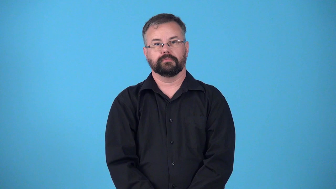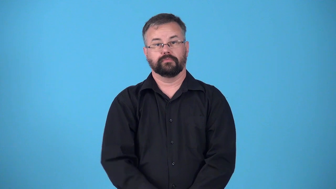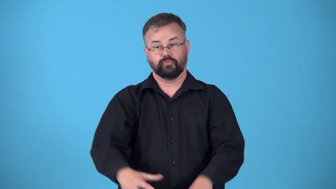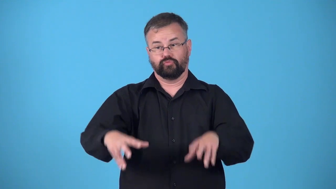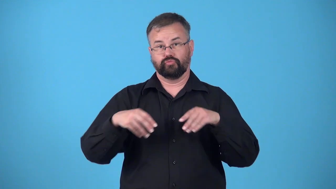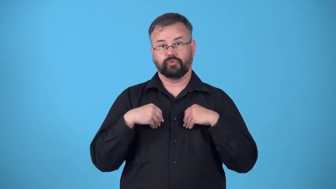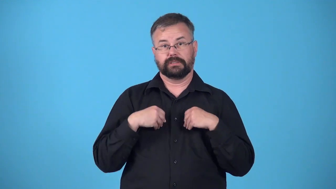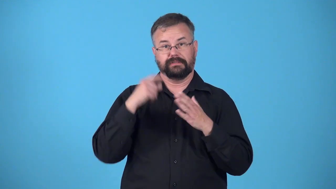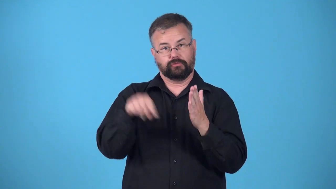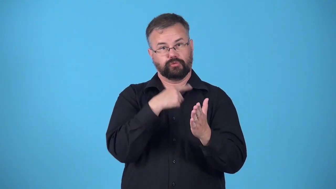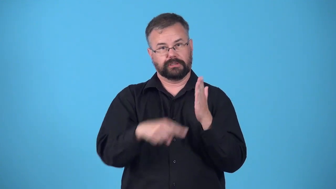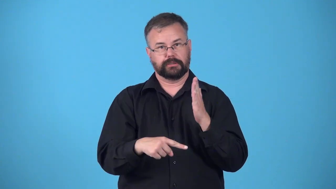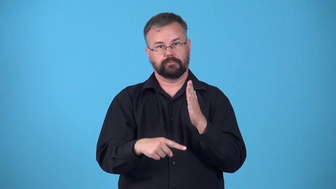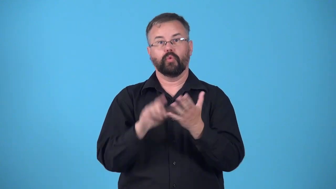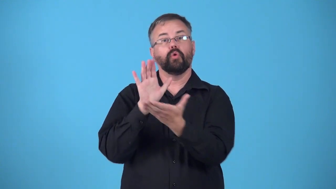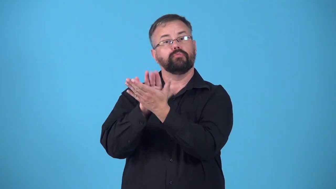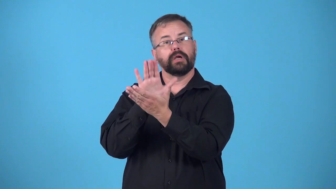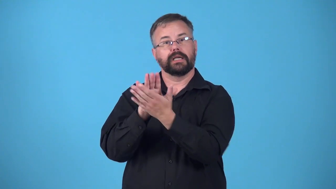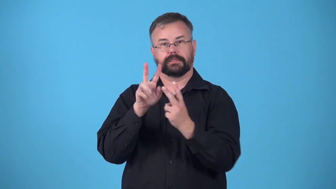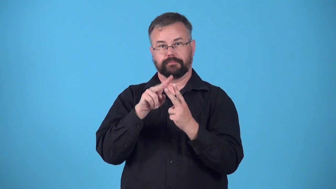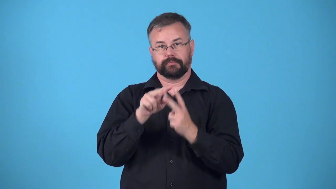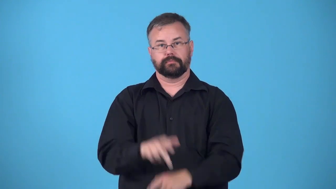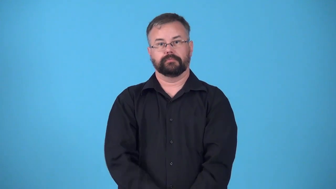come in for criticism or praise